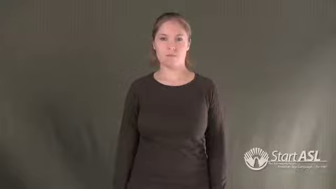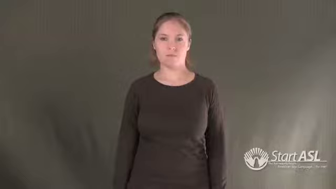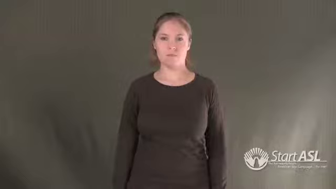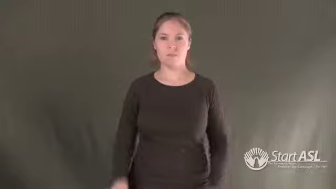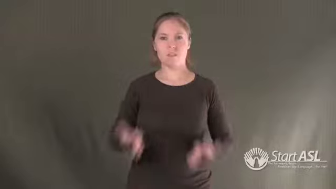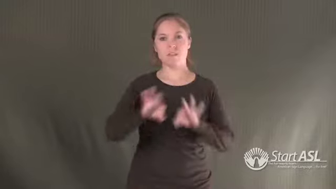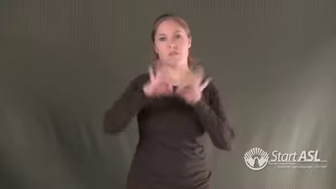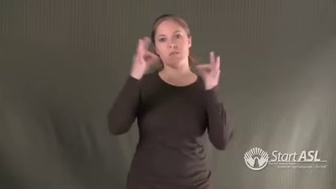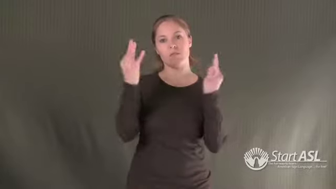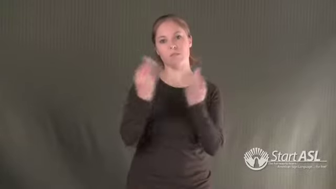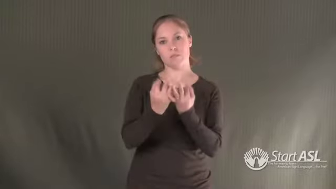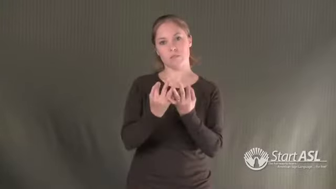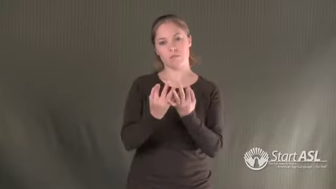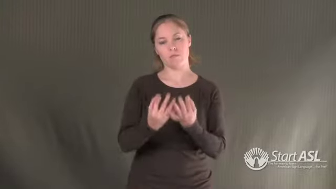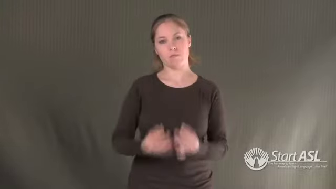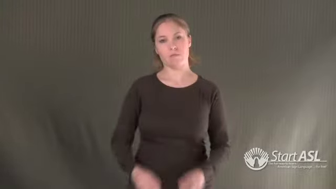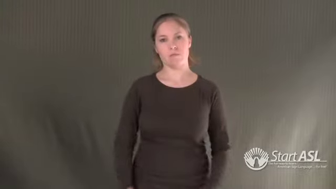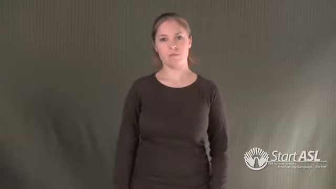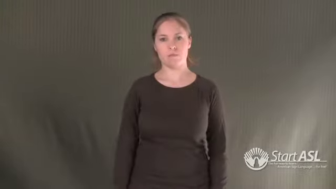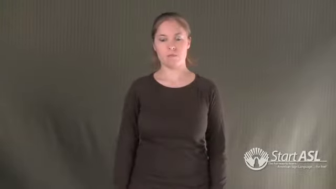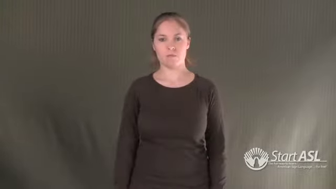family